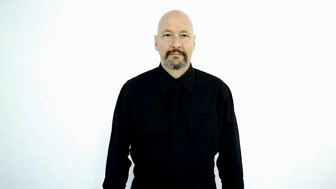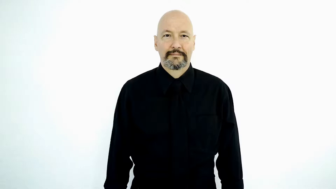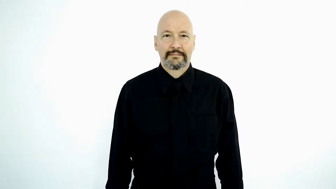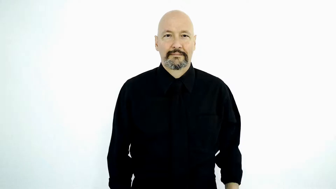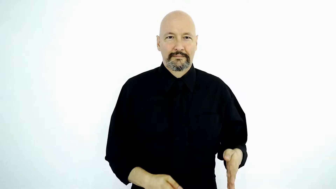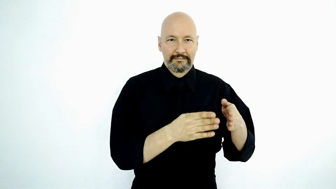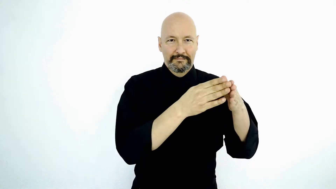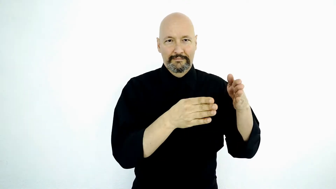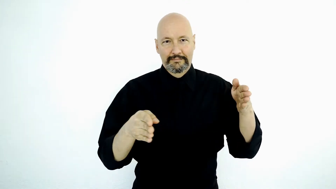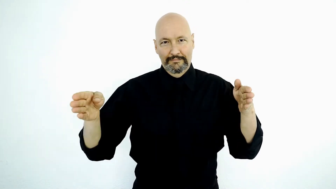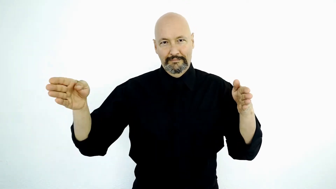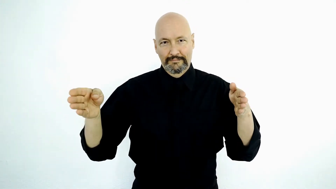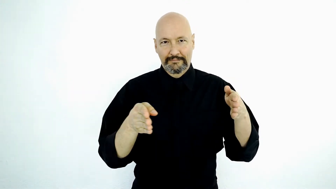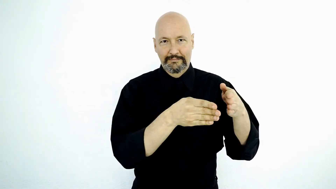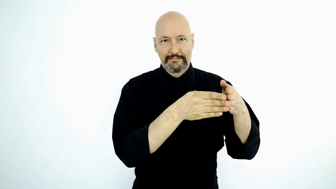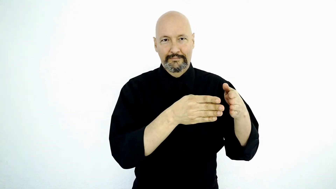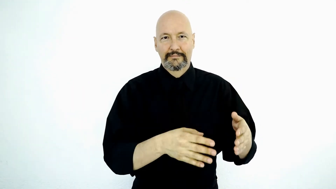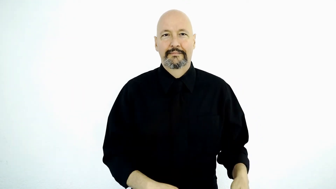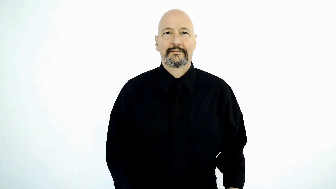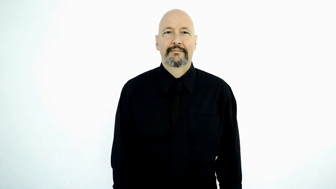latitude/leeway/a range in which something can or could possibly happen-[version-3]